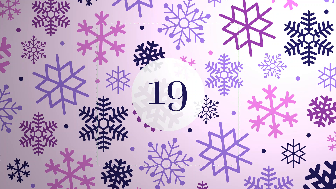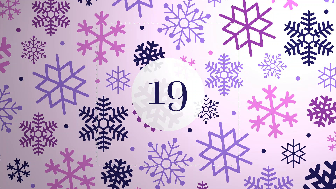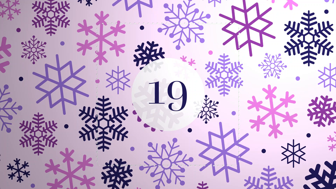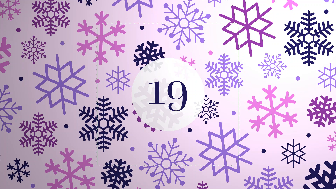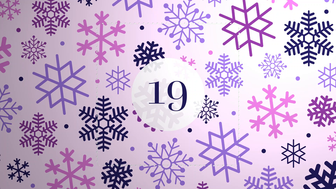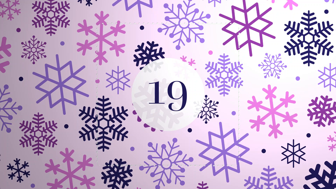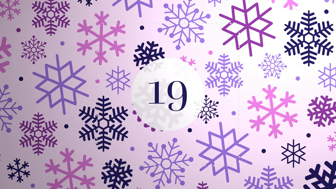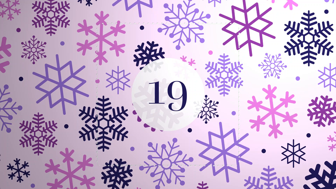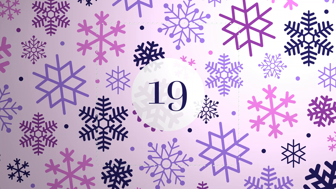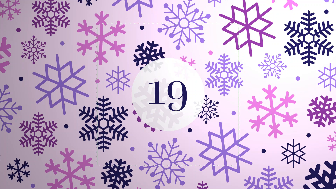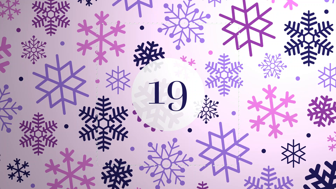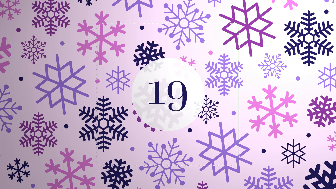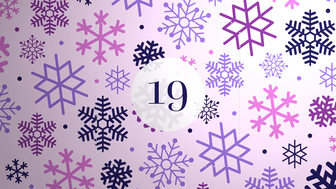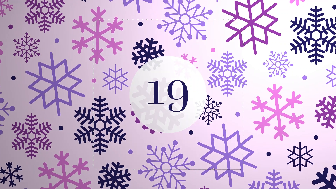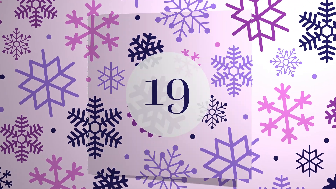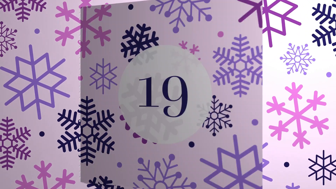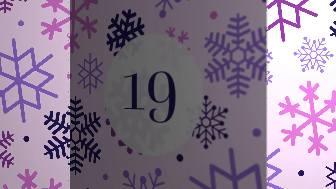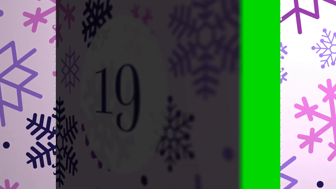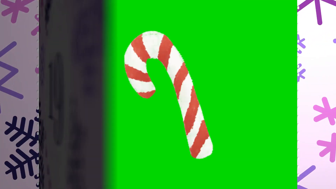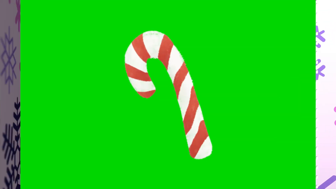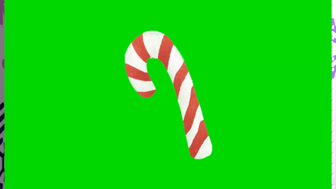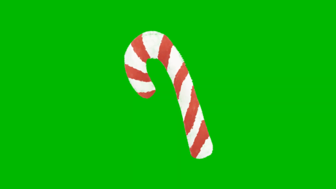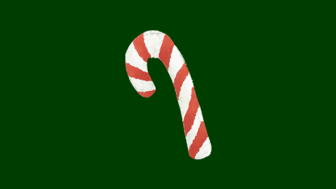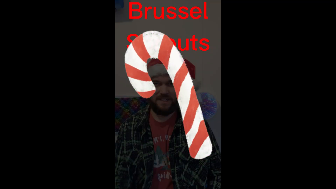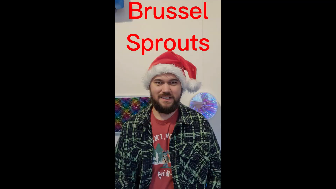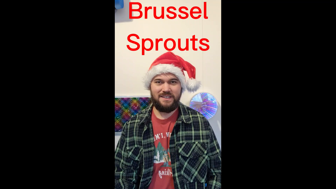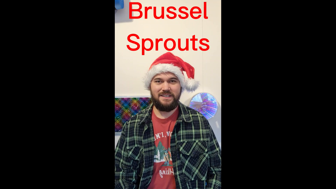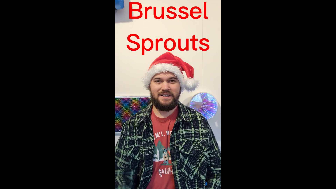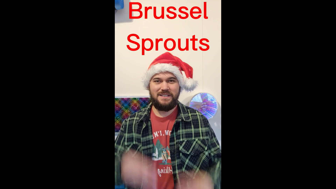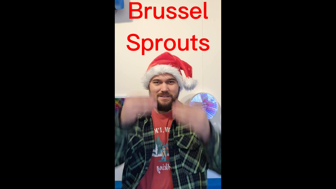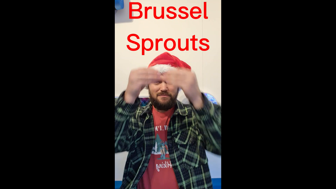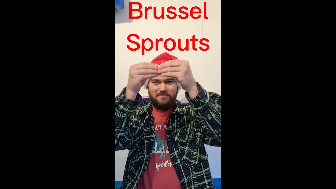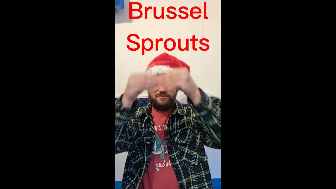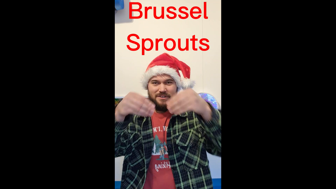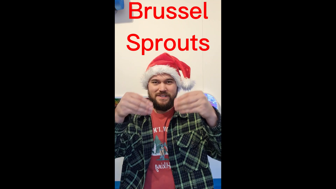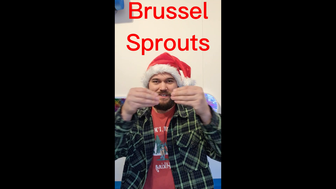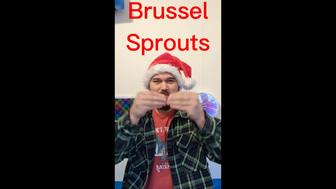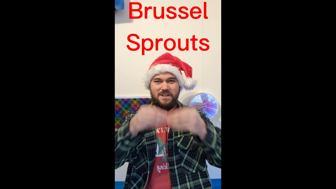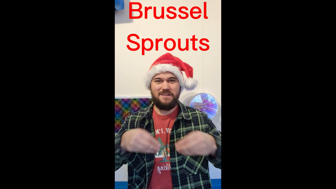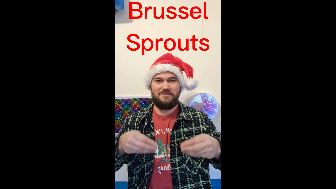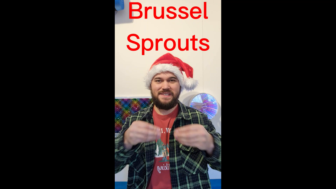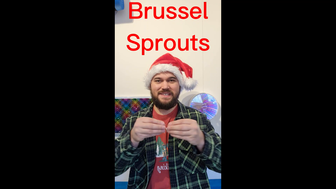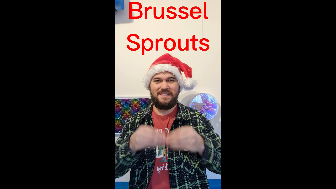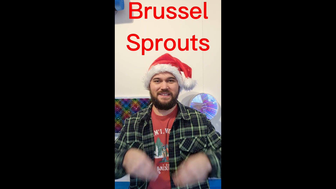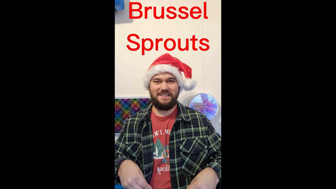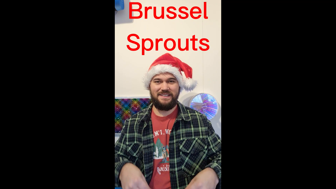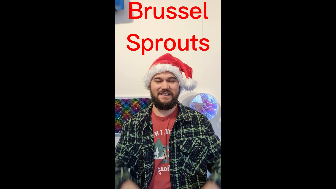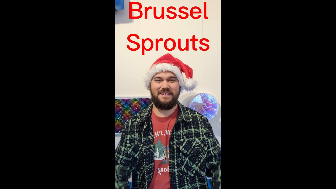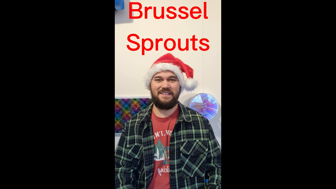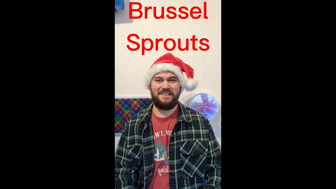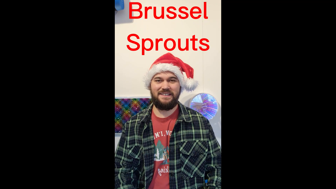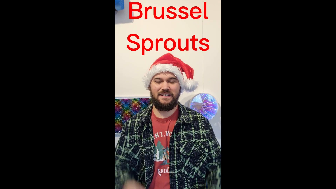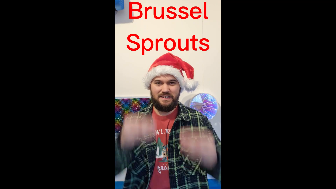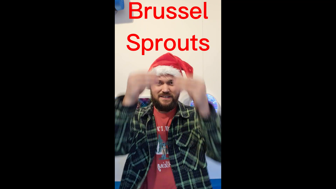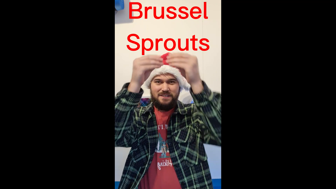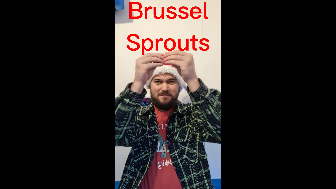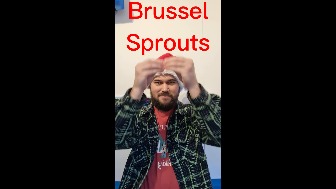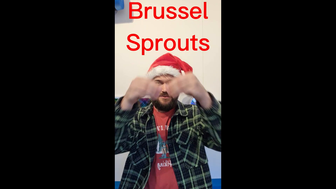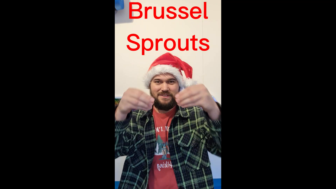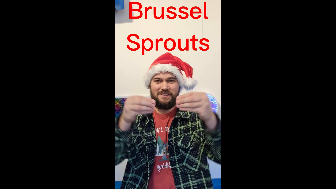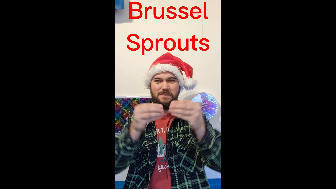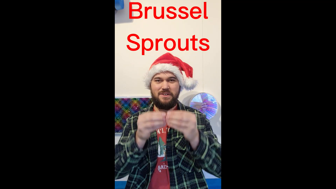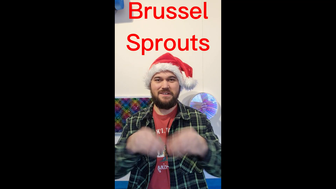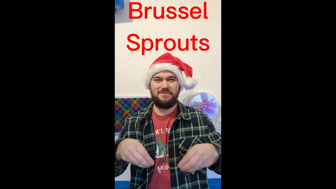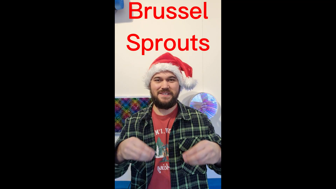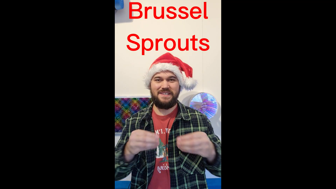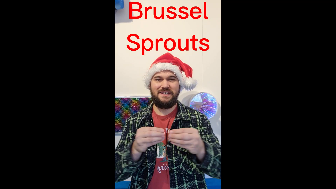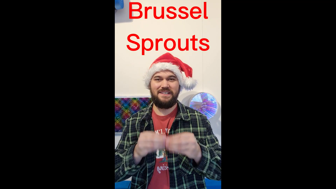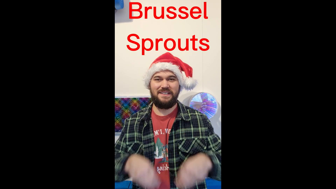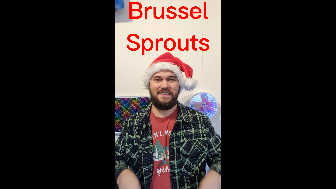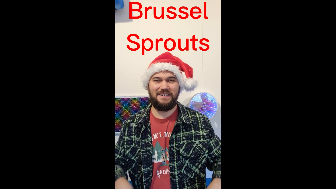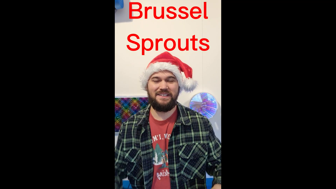sprouts